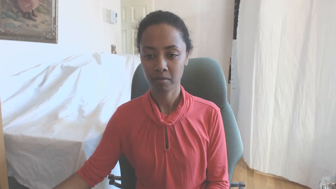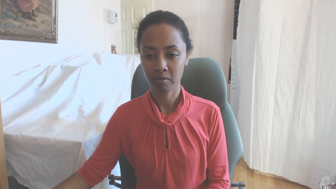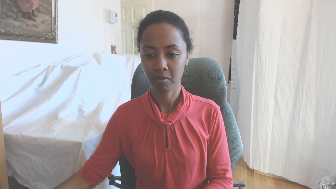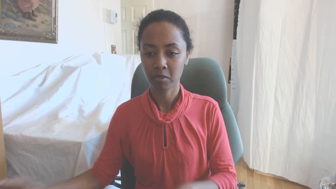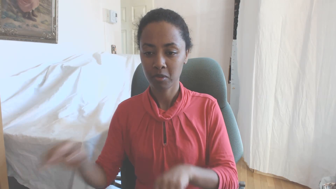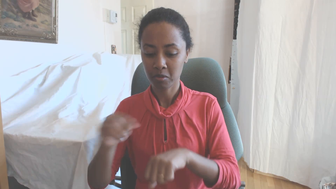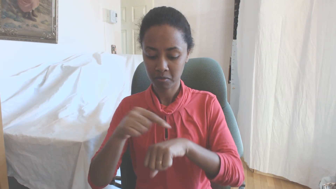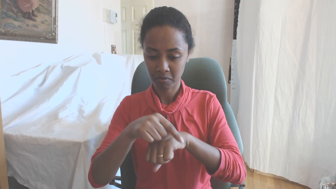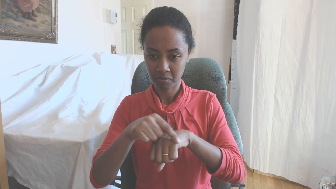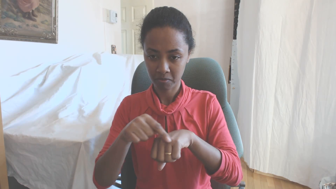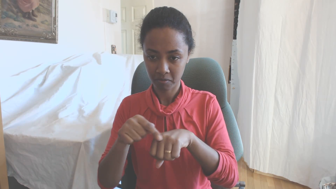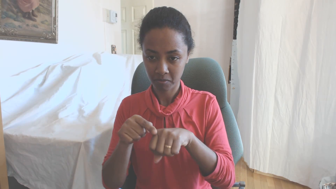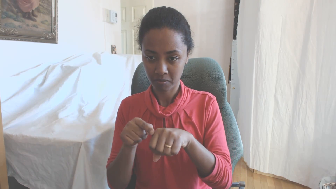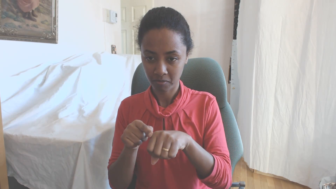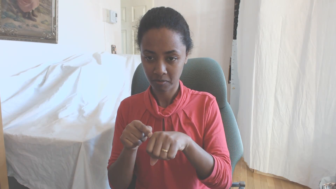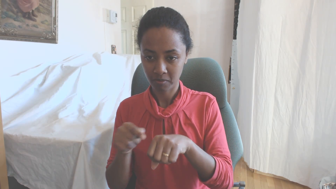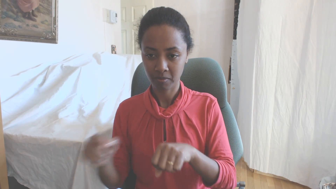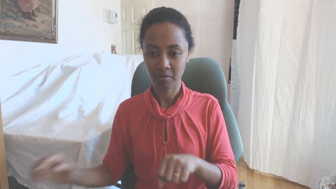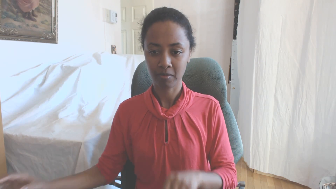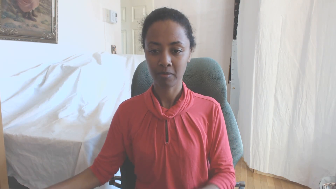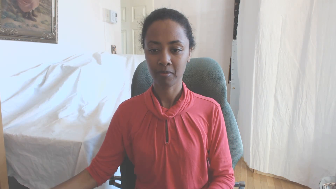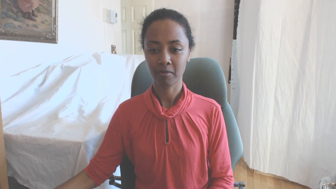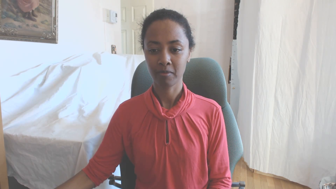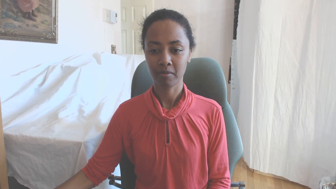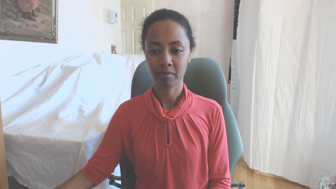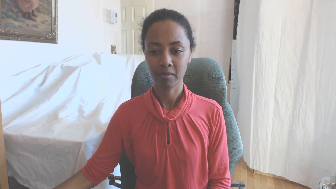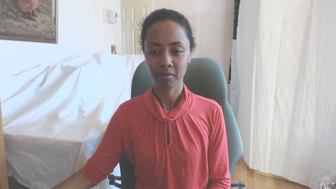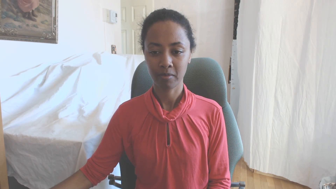knuckles